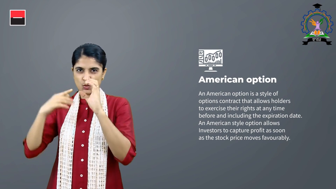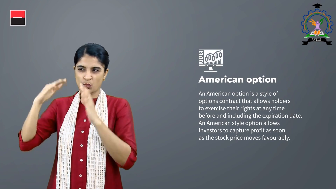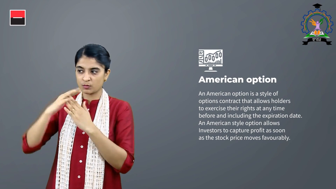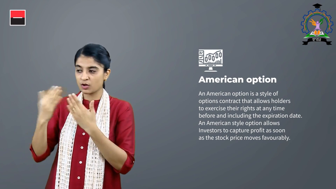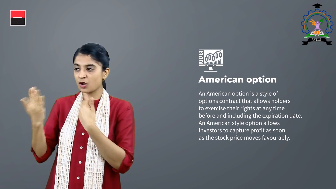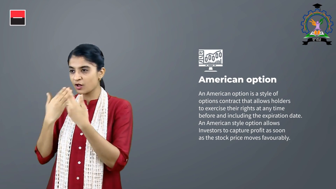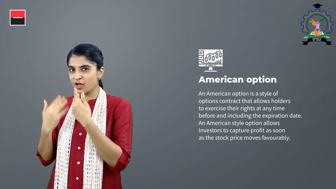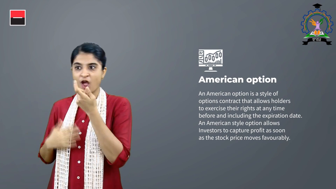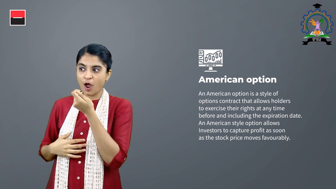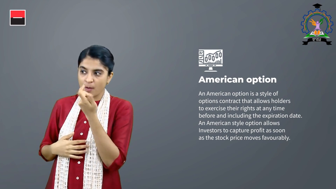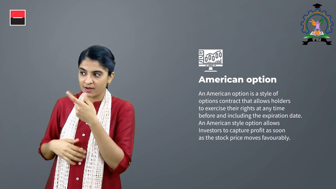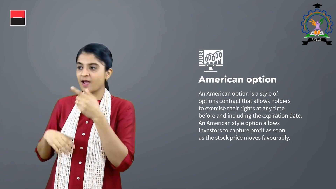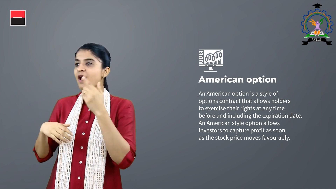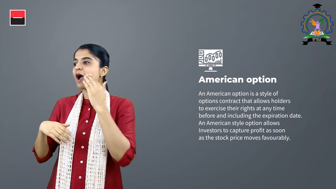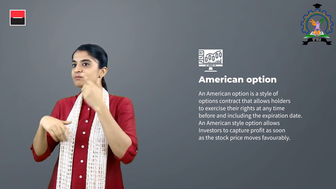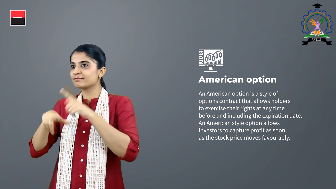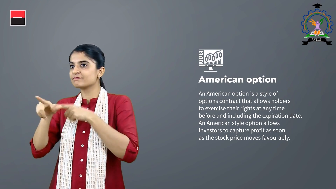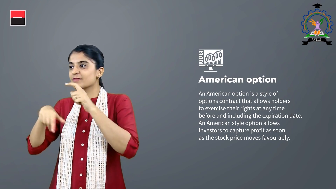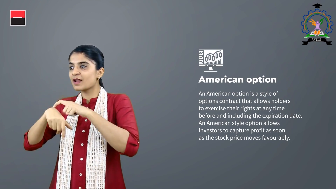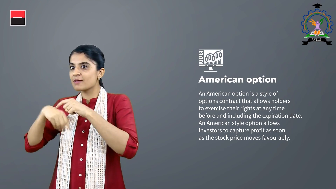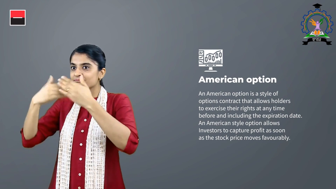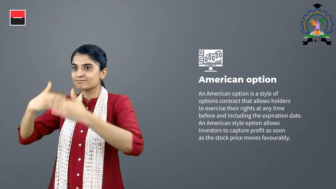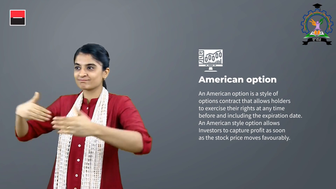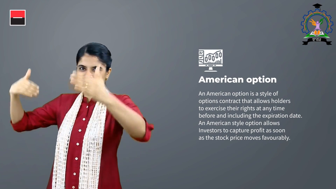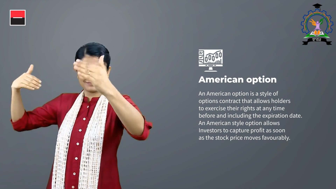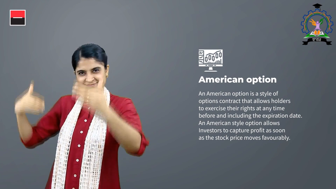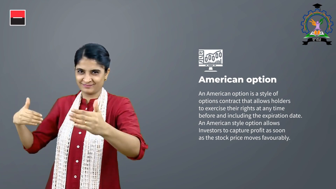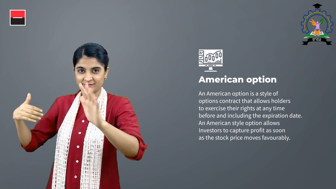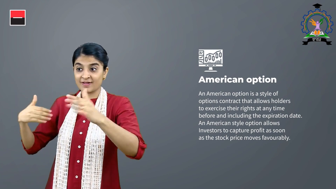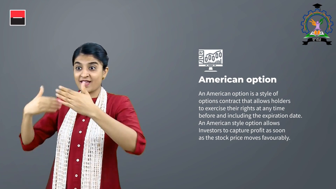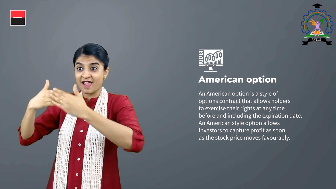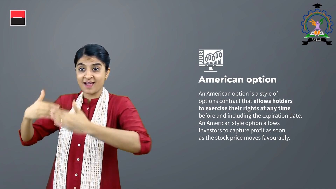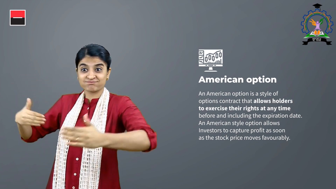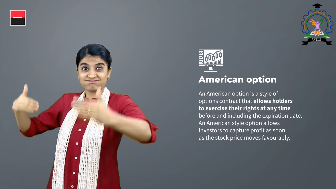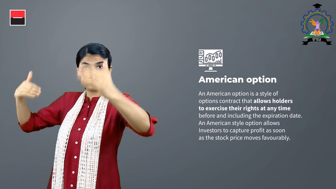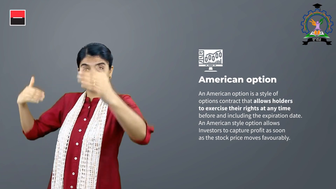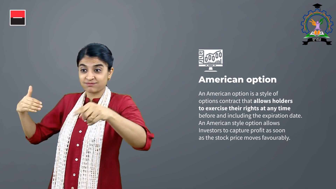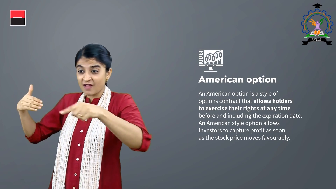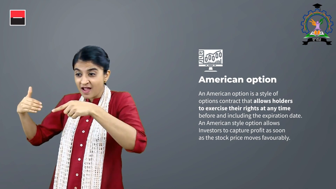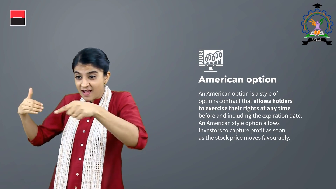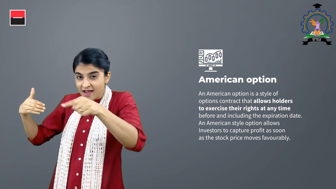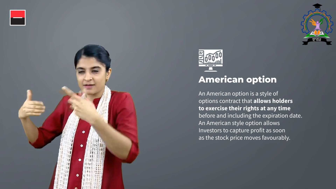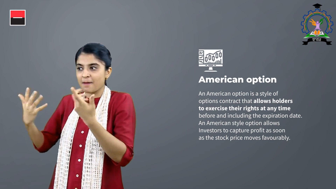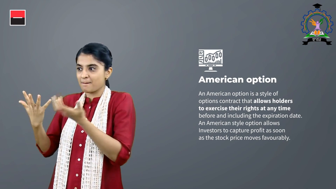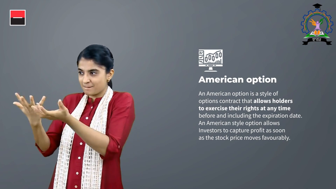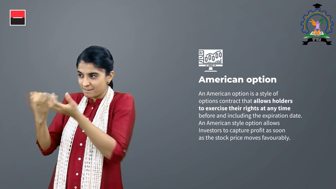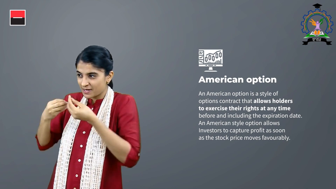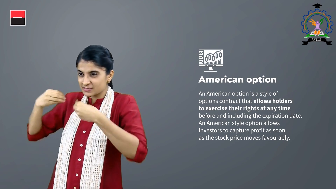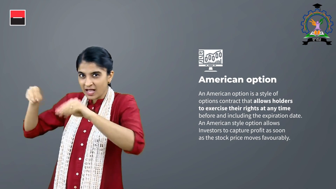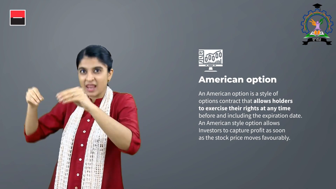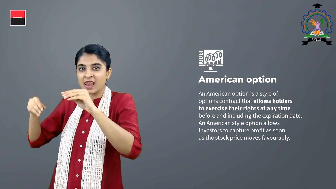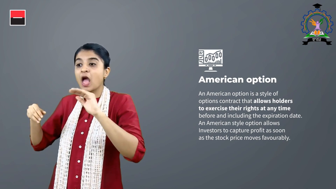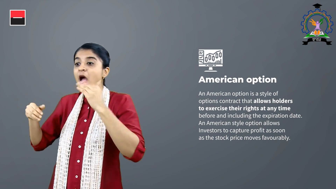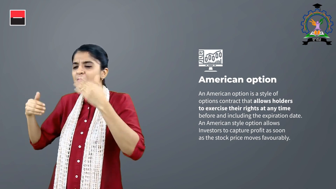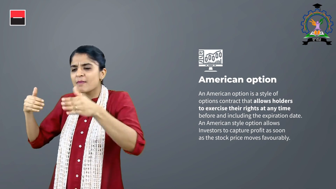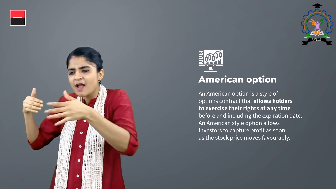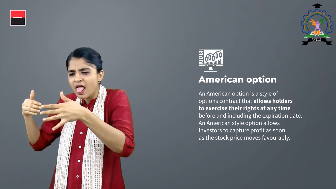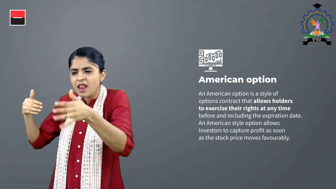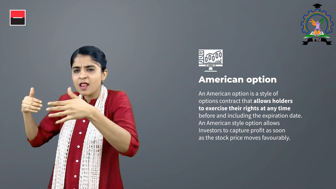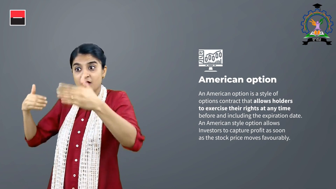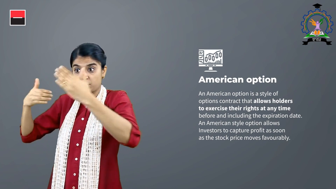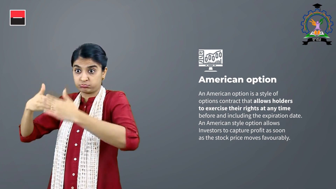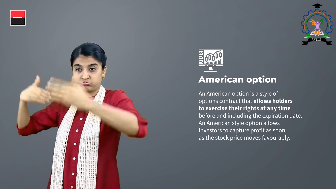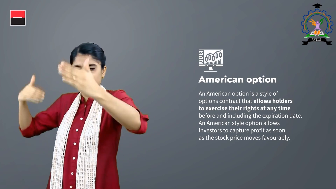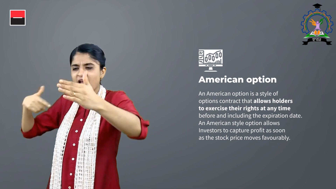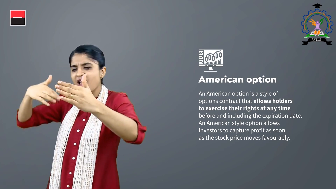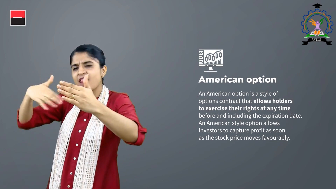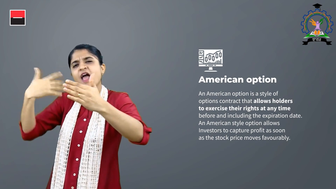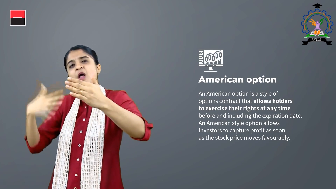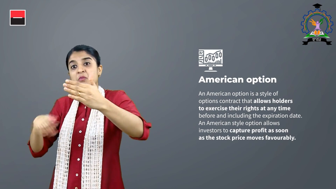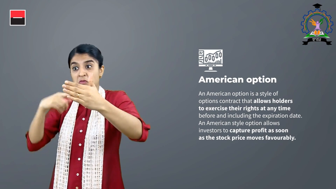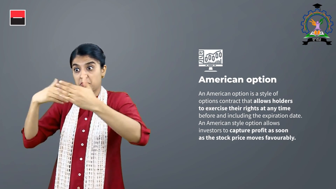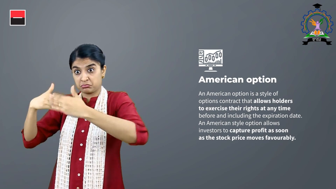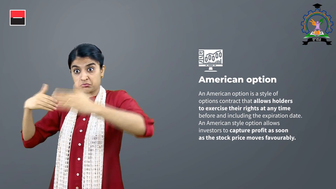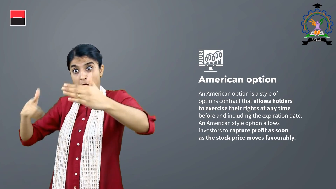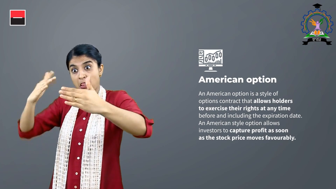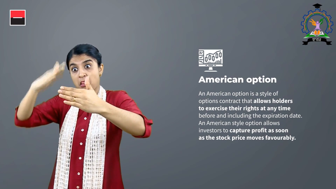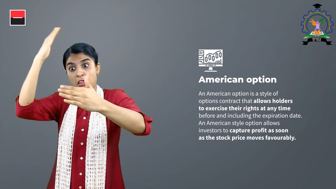20 American option